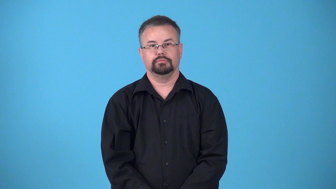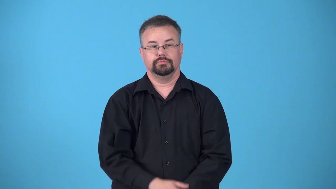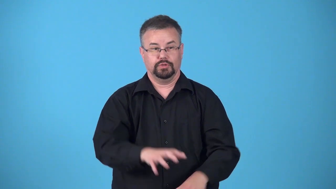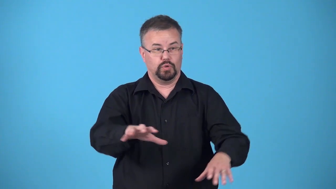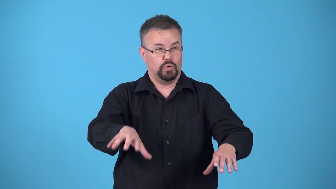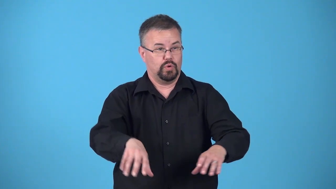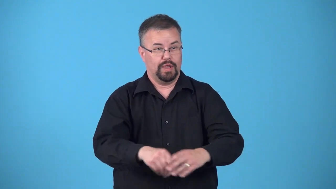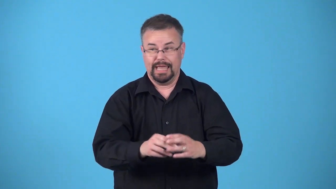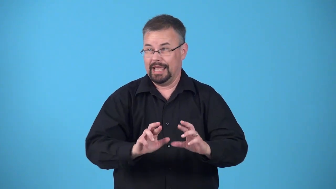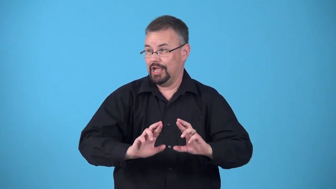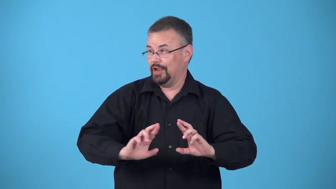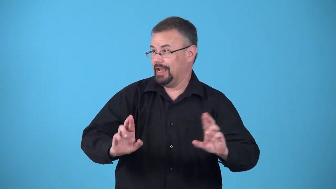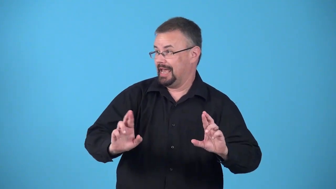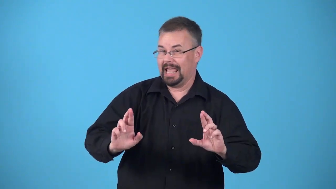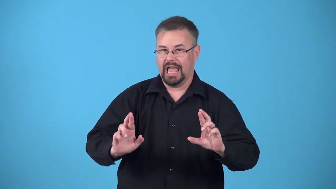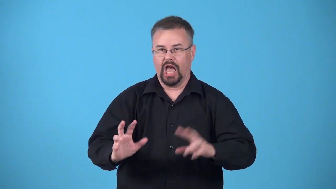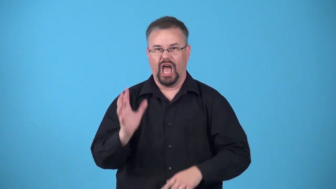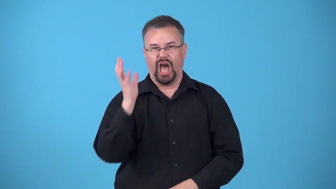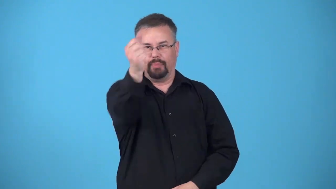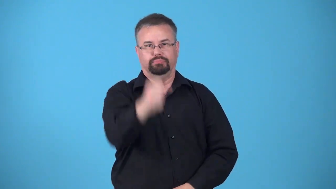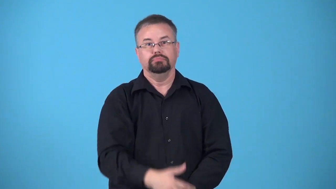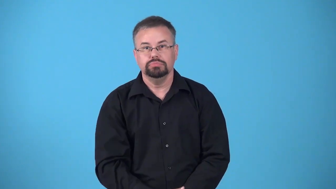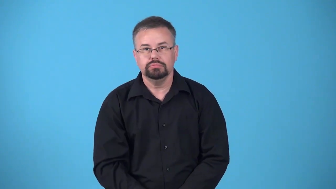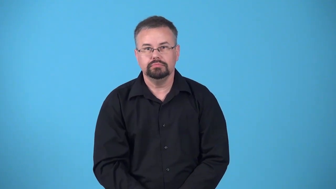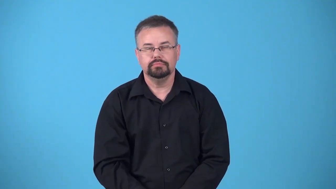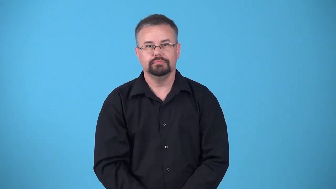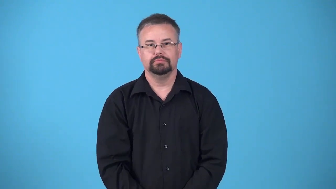left at the altar